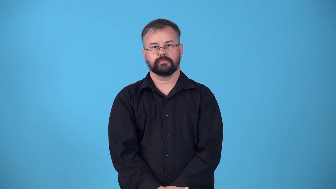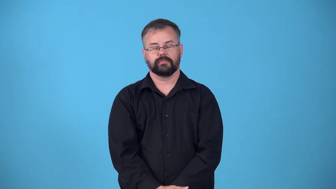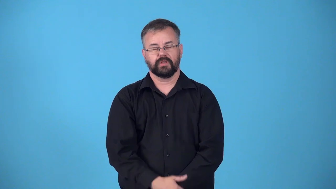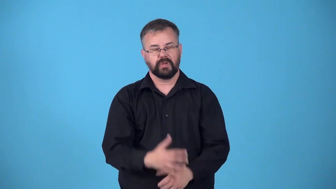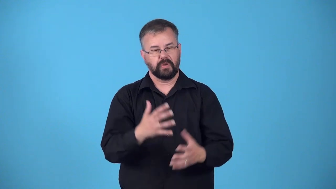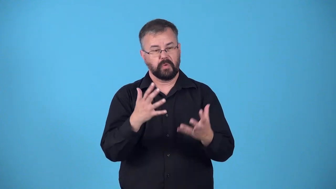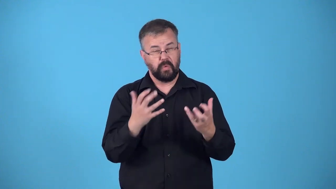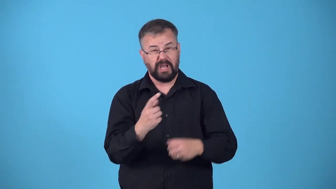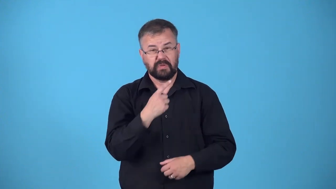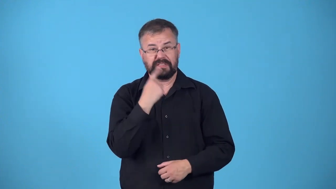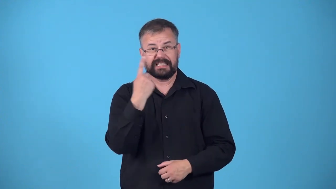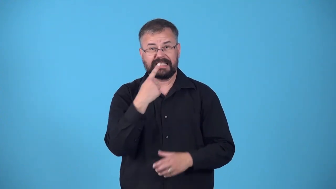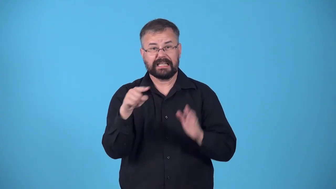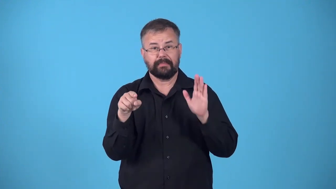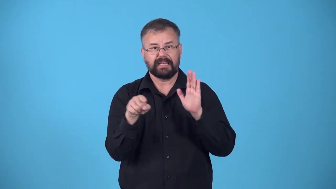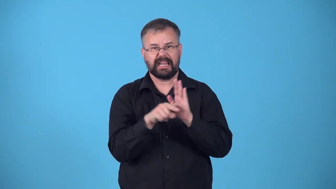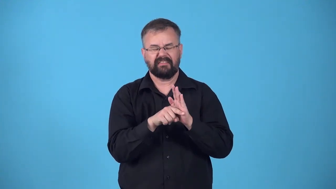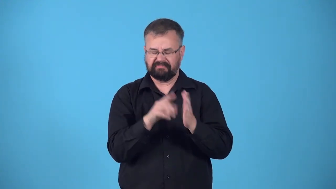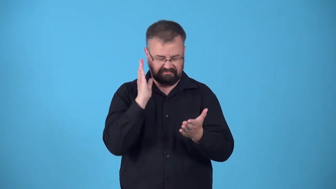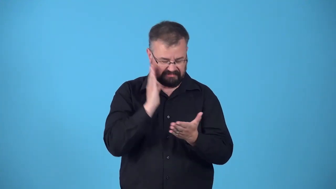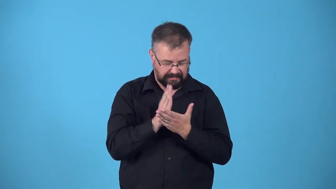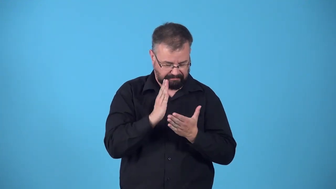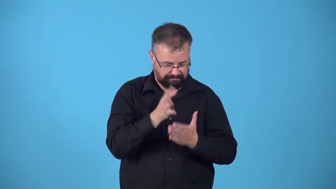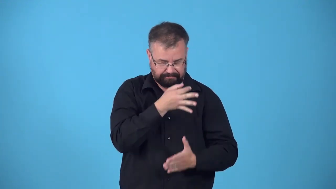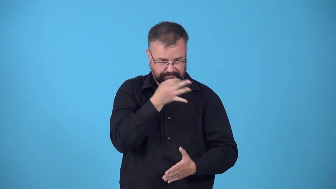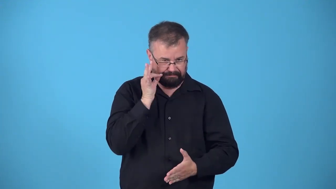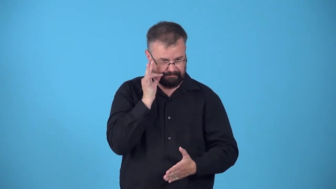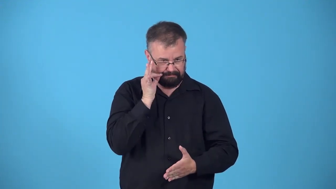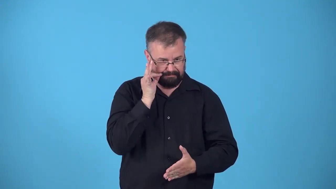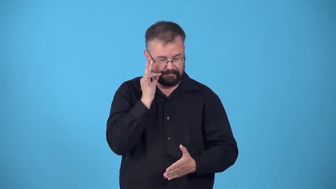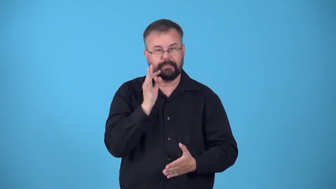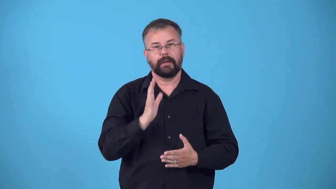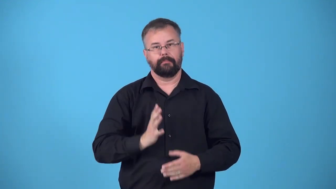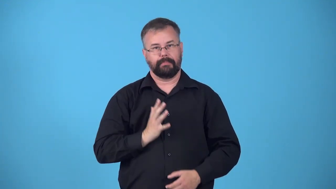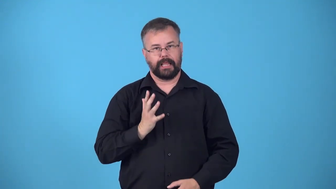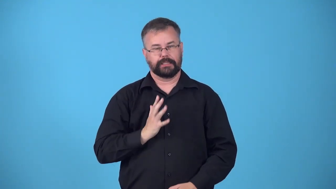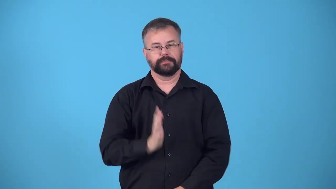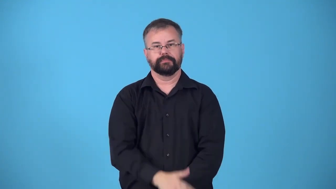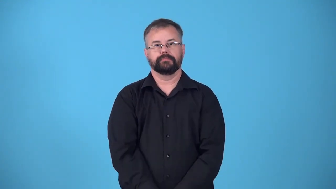hold your tongue